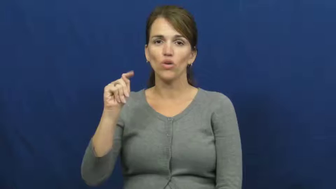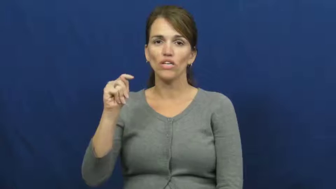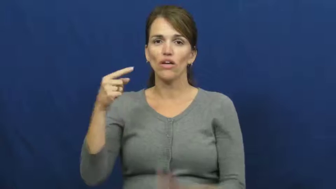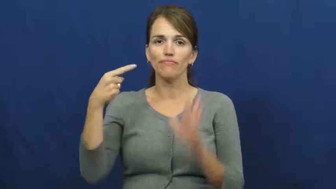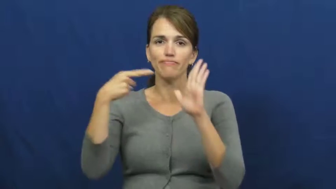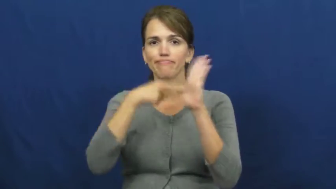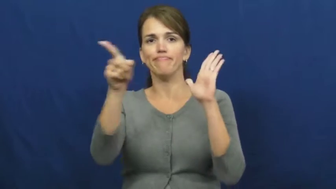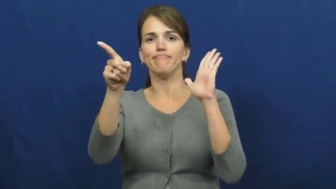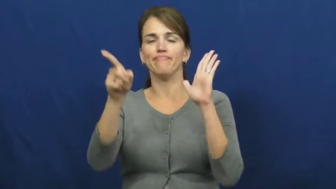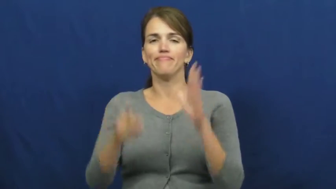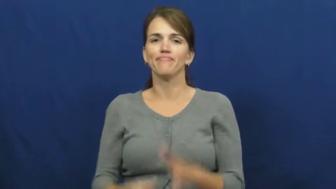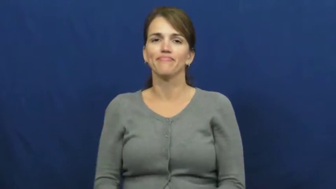ricochet,carom,glance off